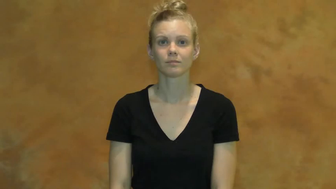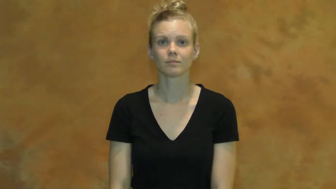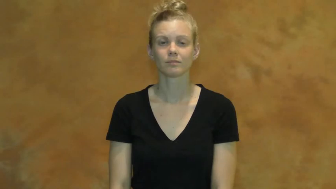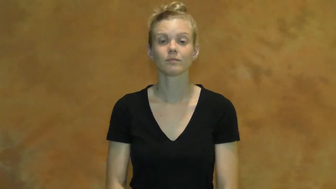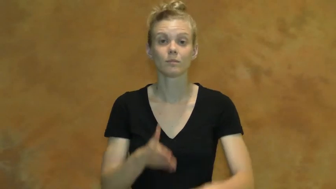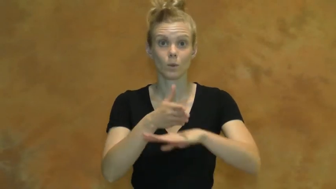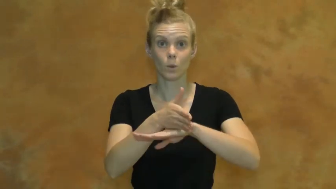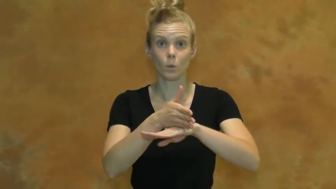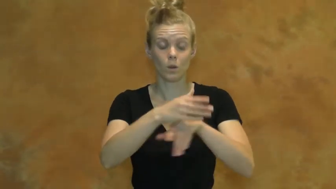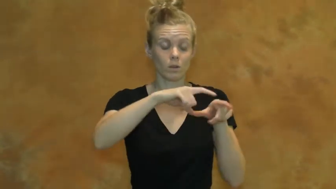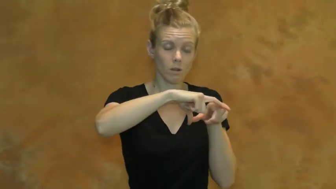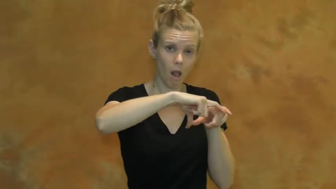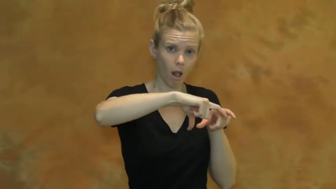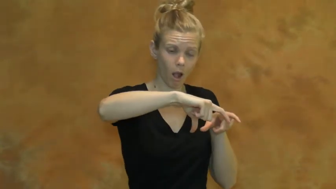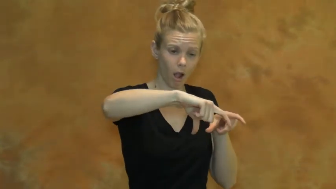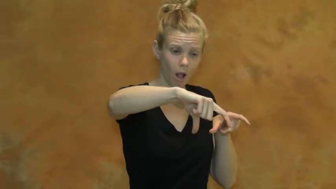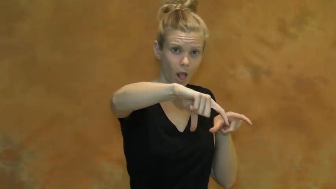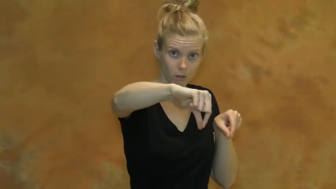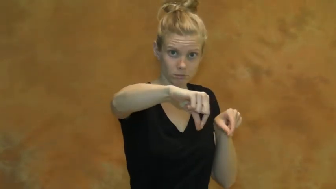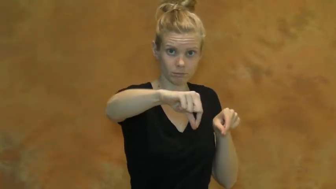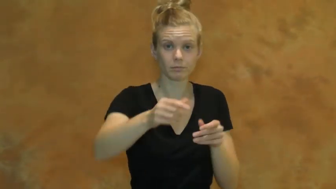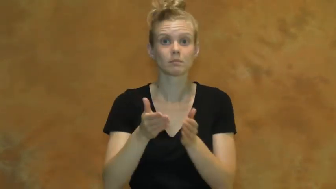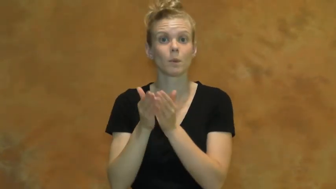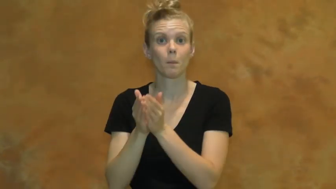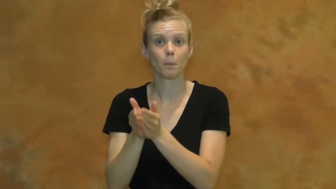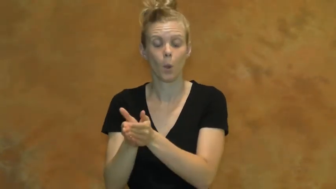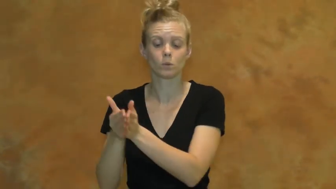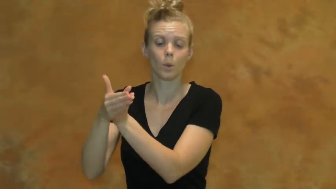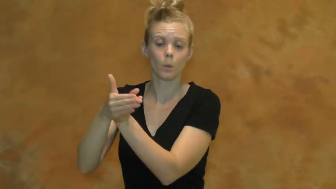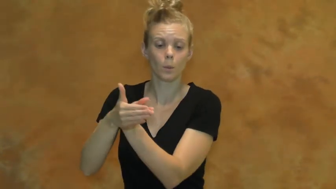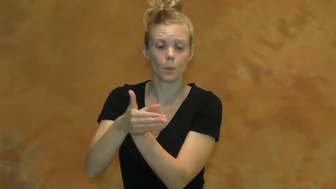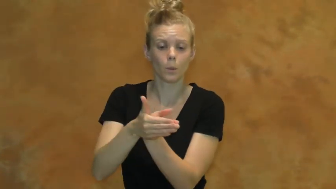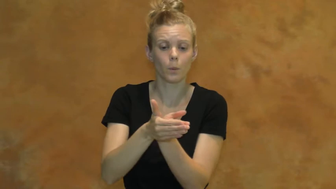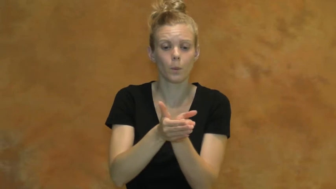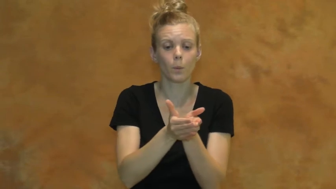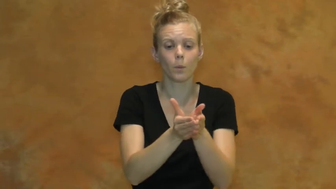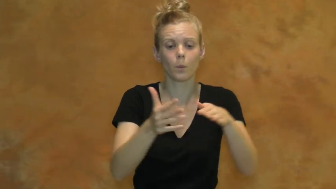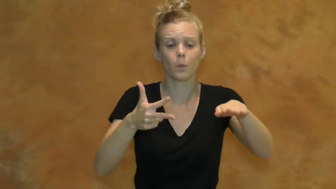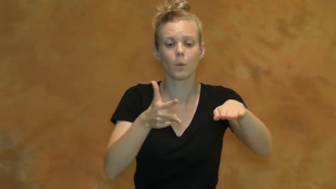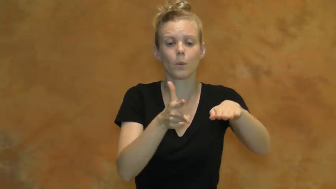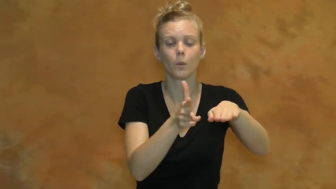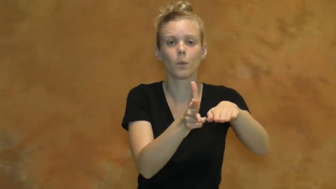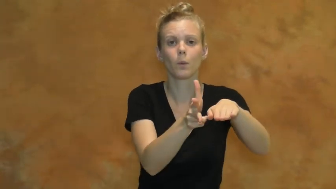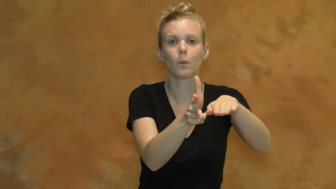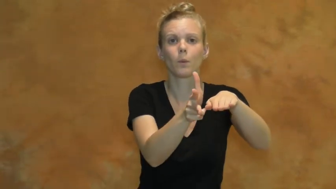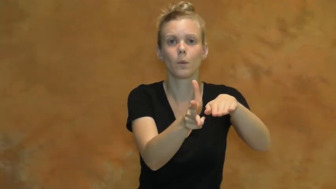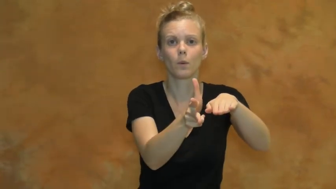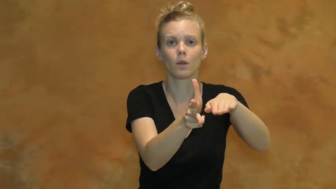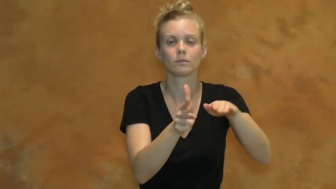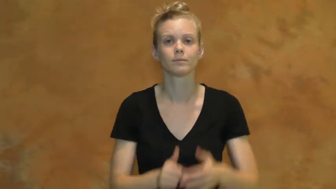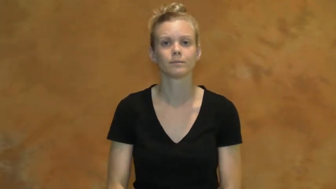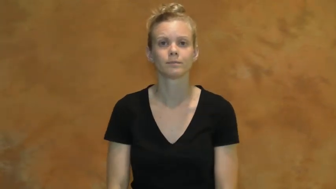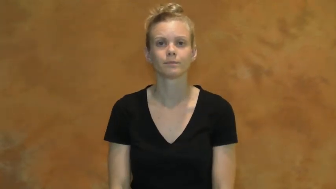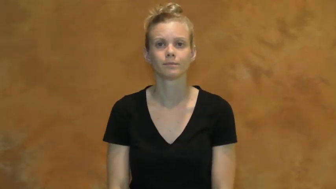pier